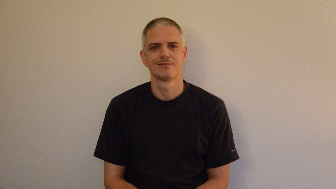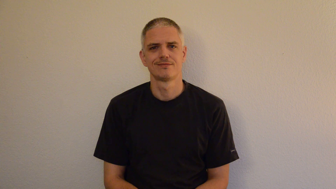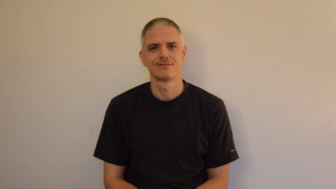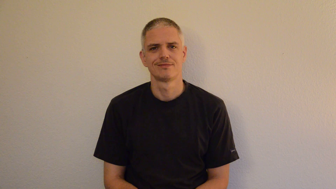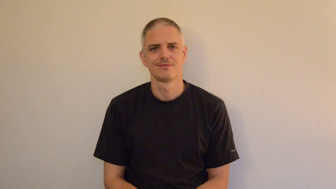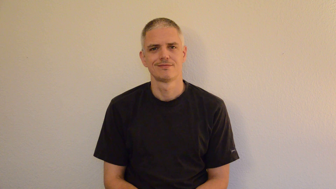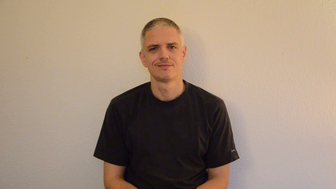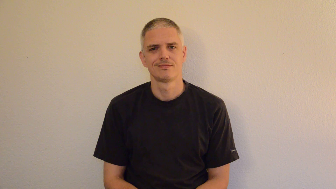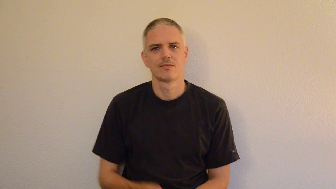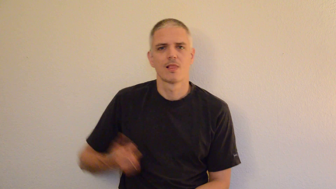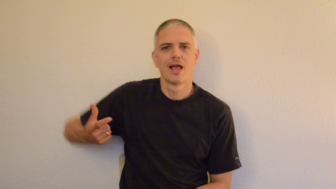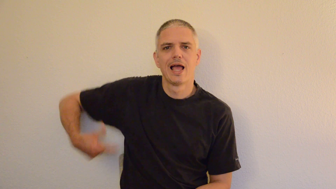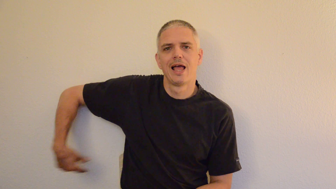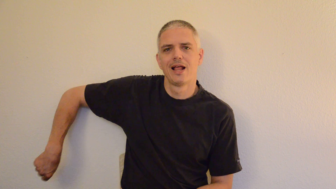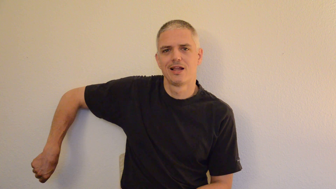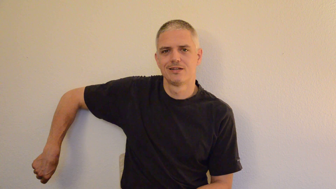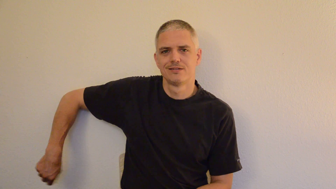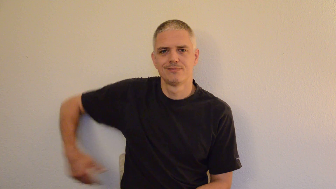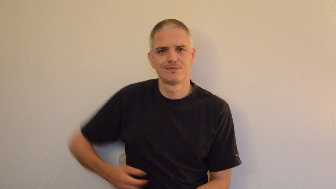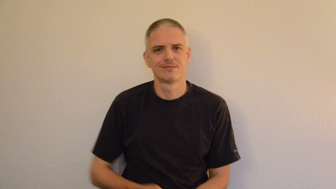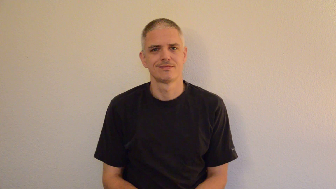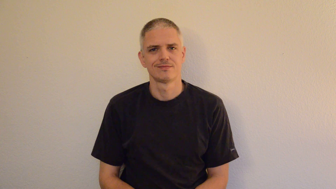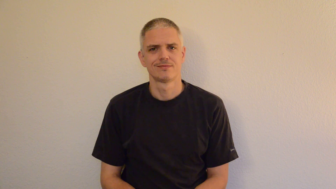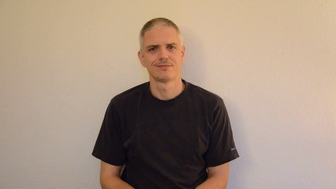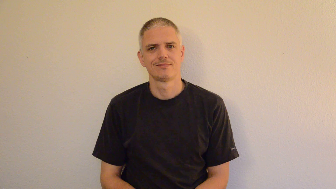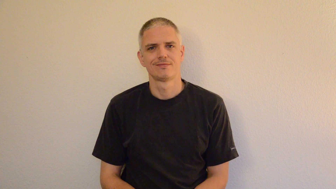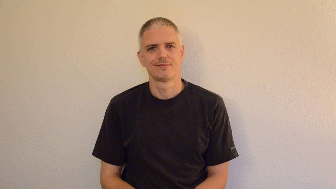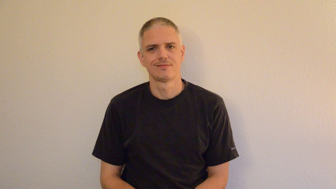tail